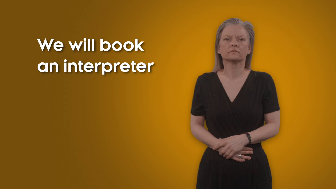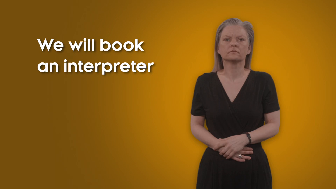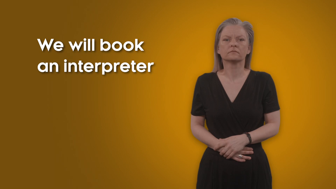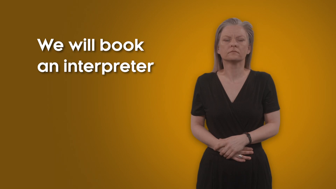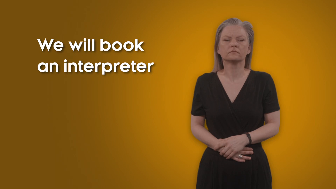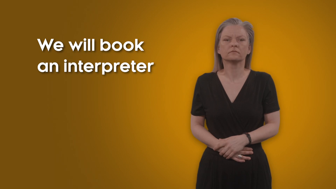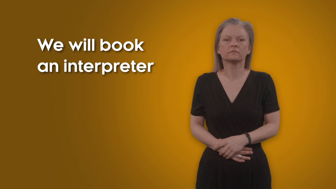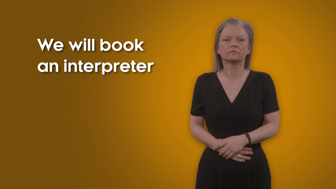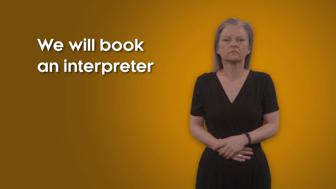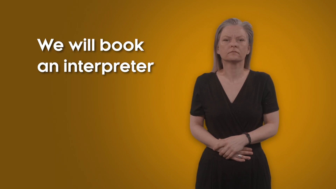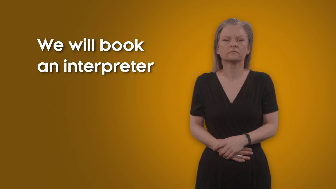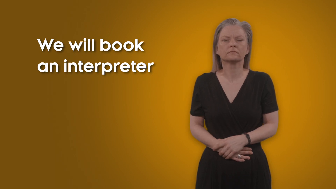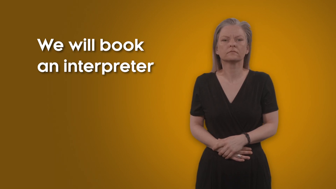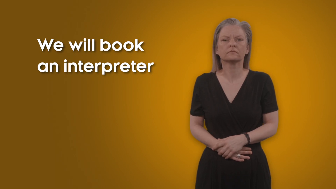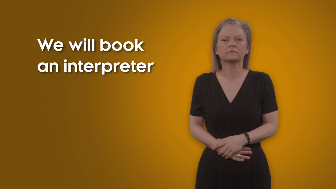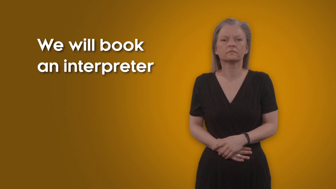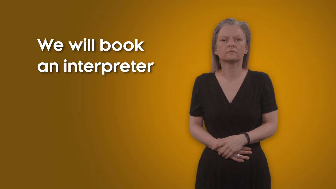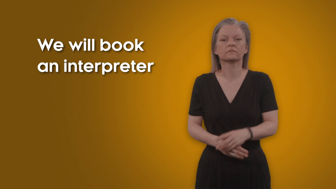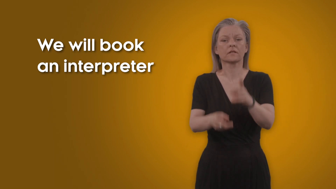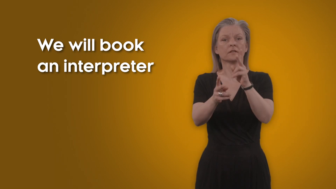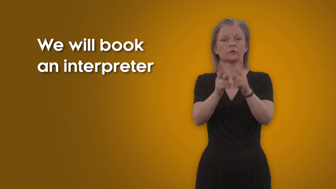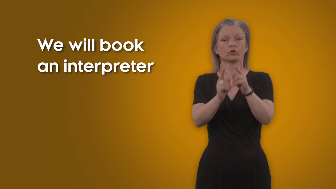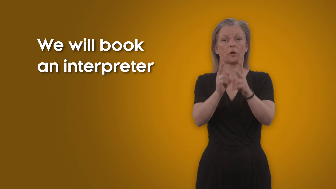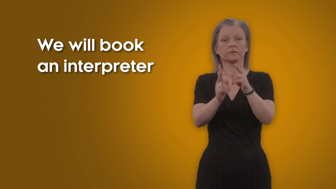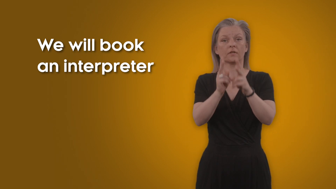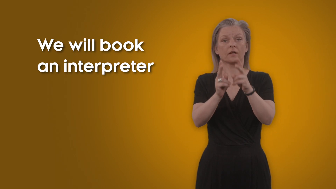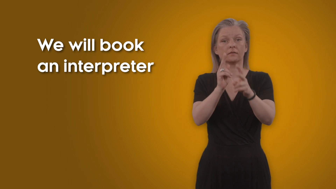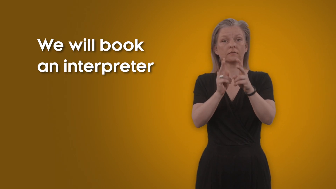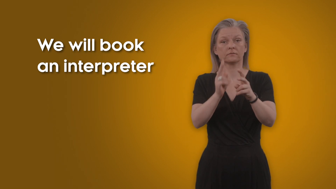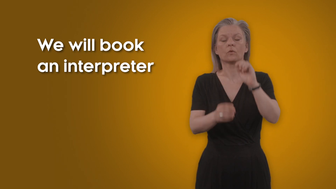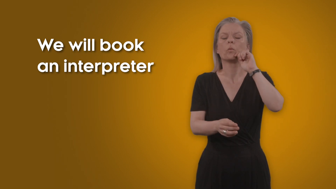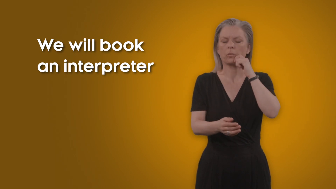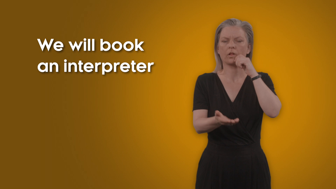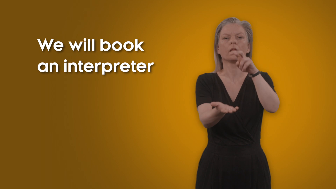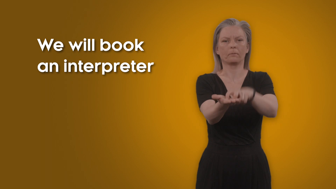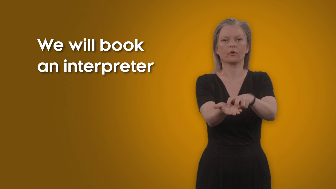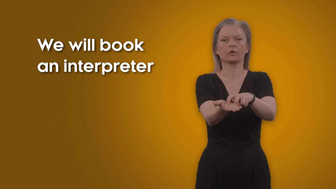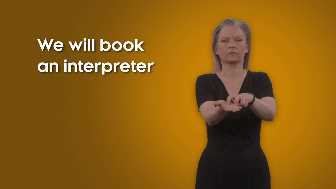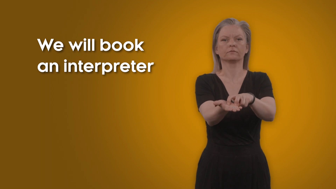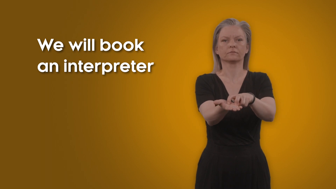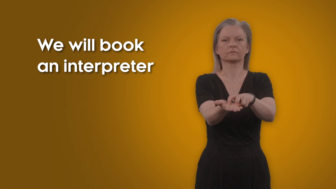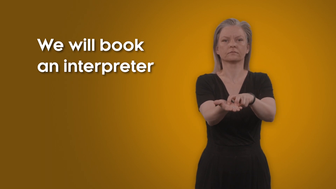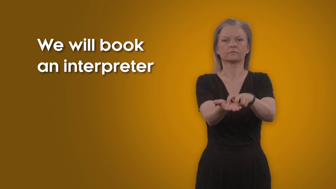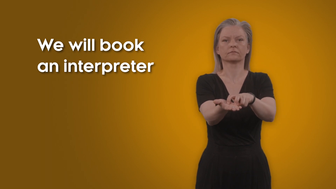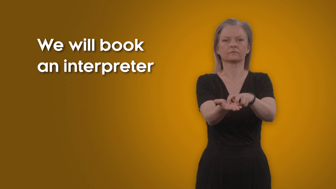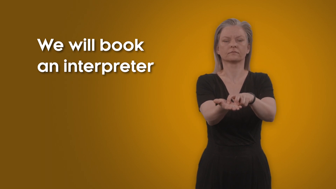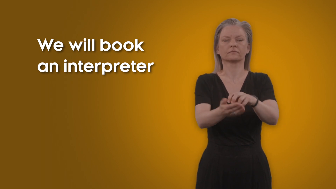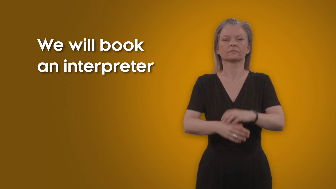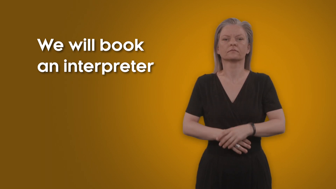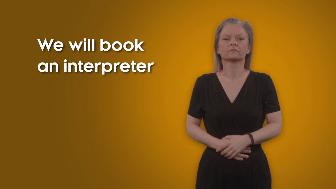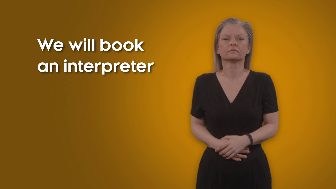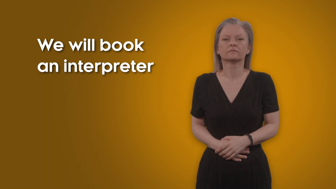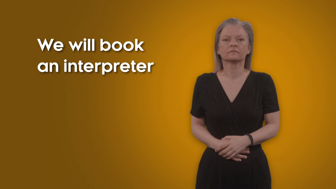We will book an interpreter